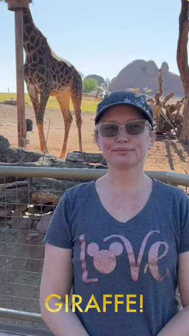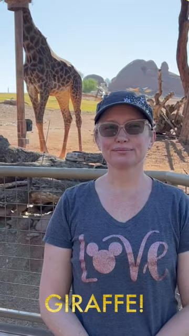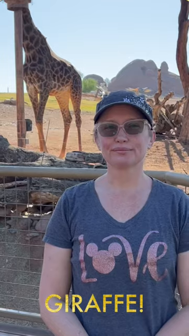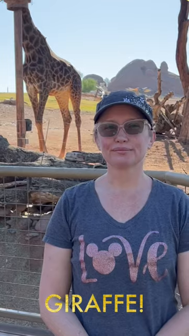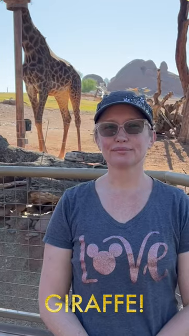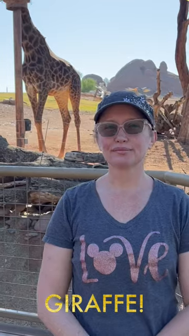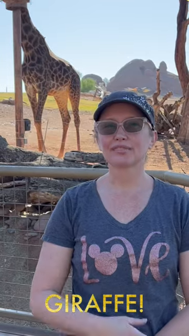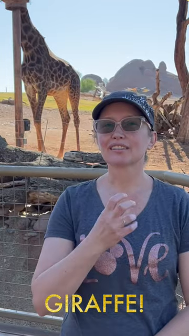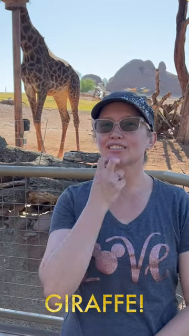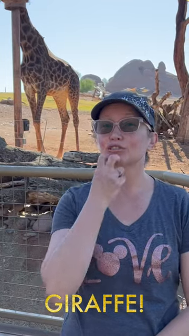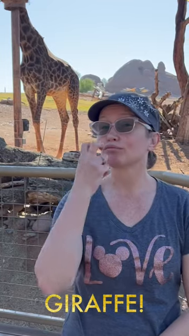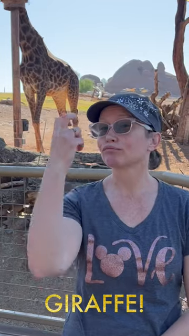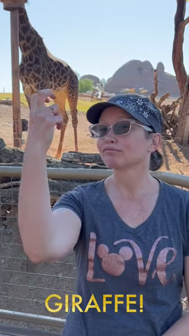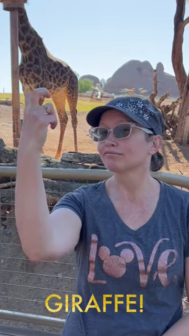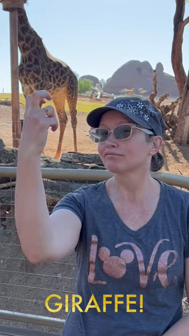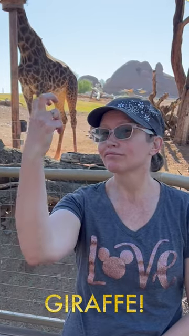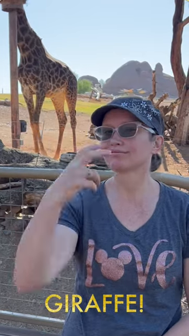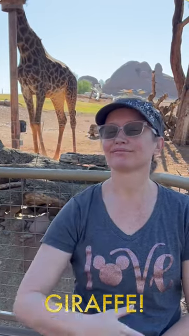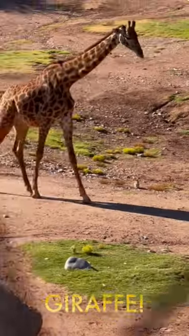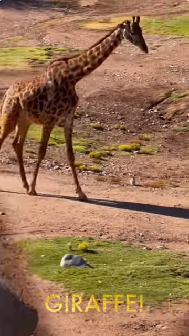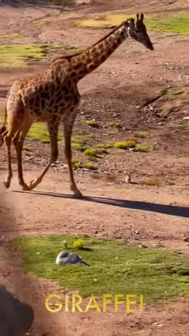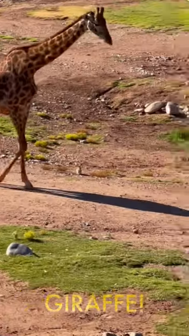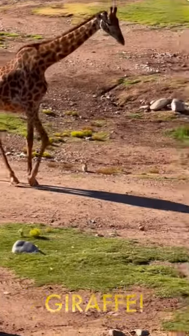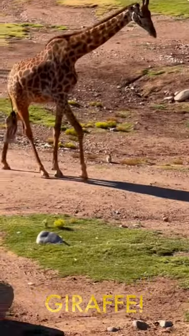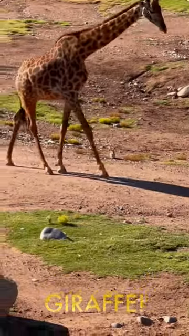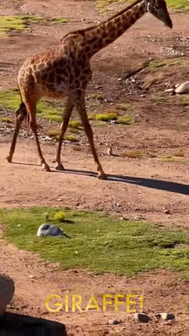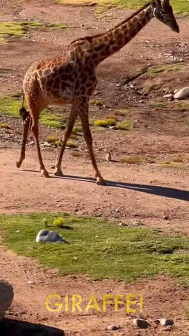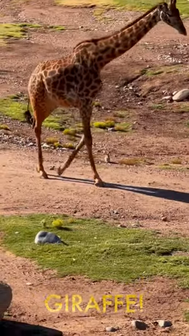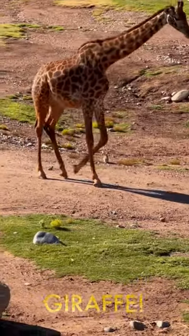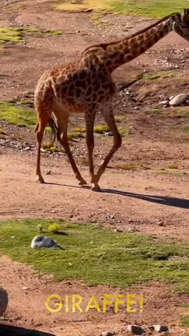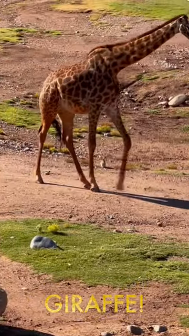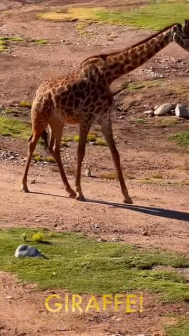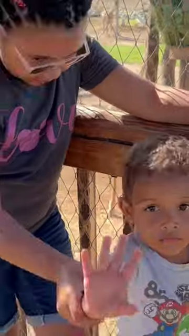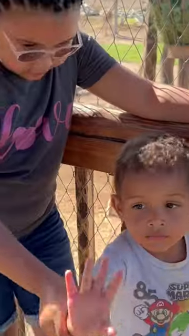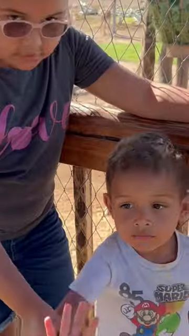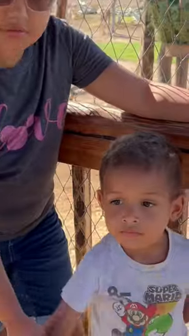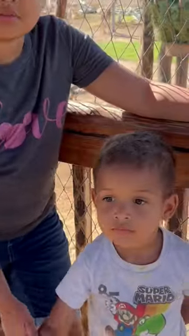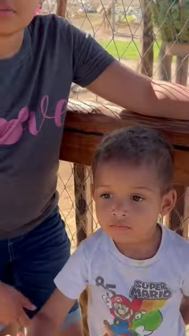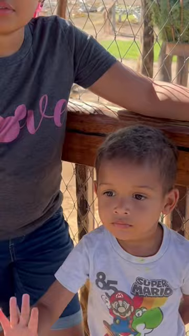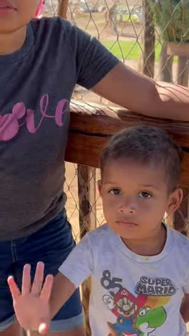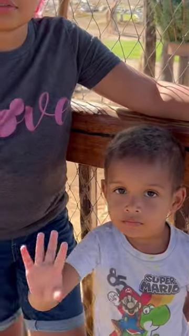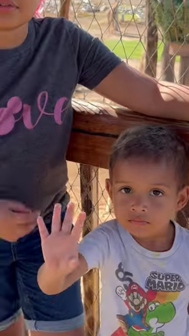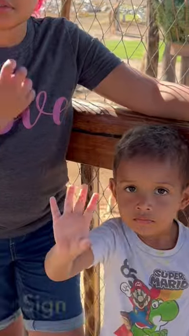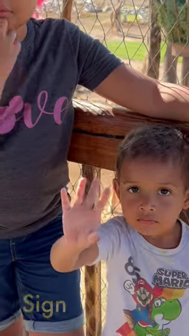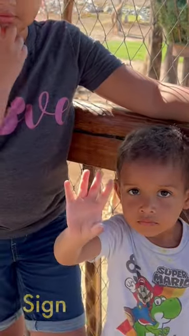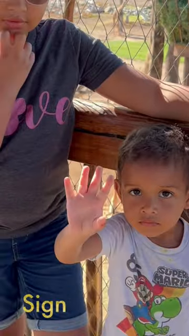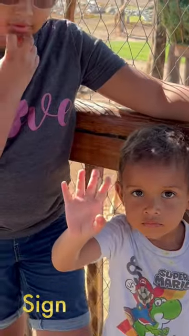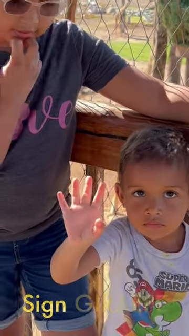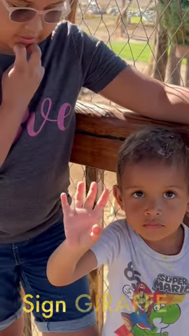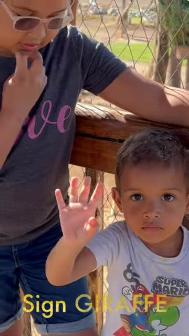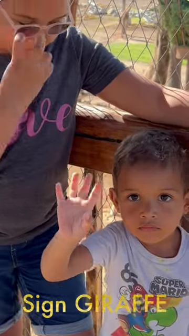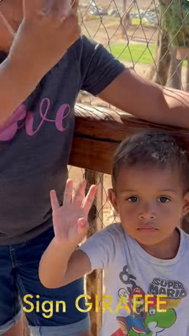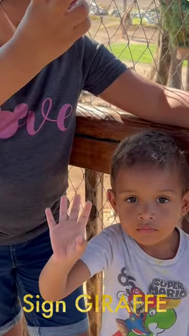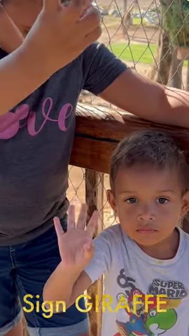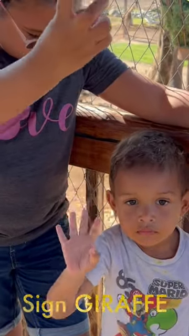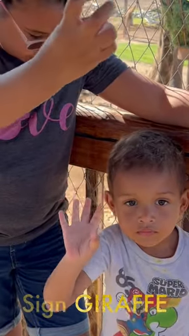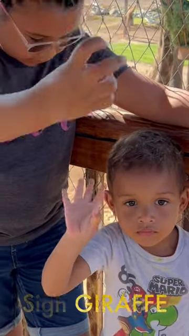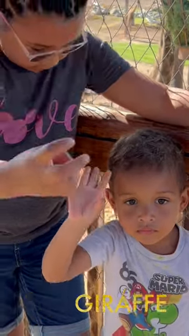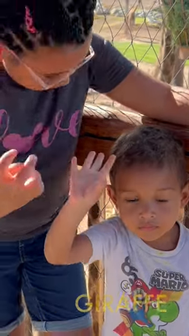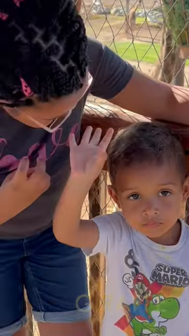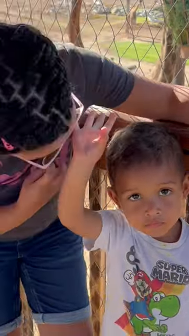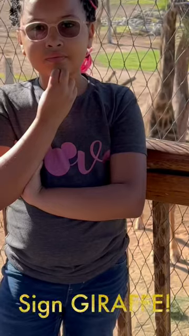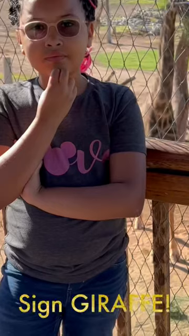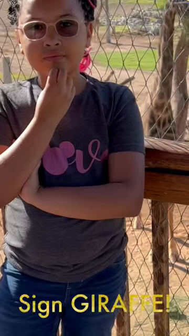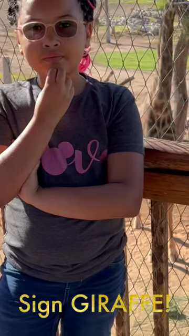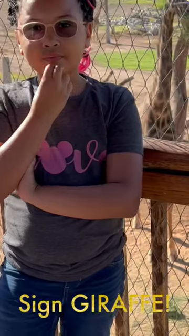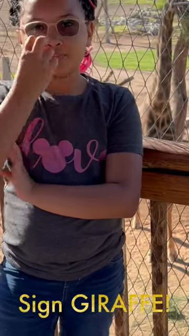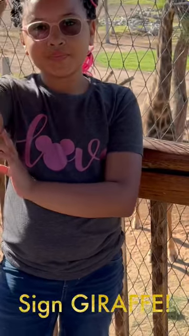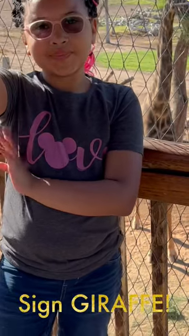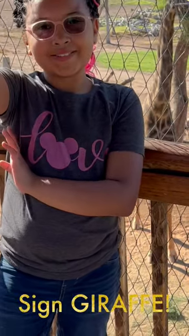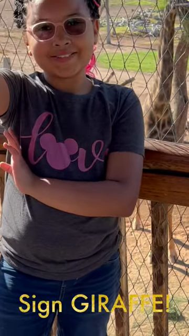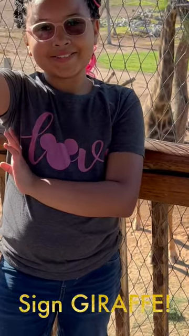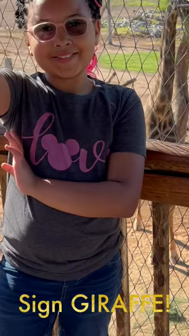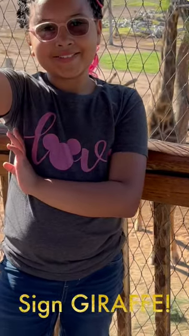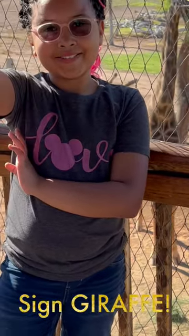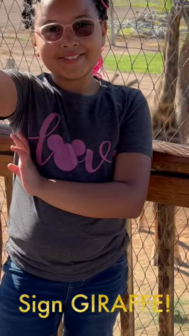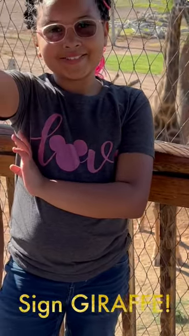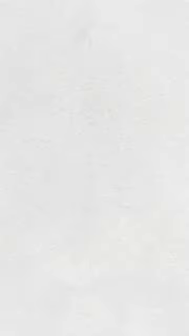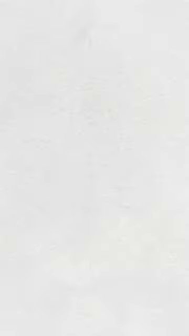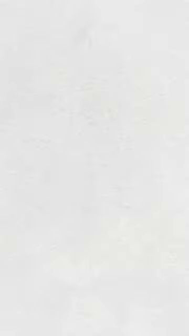Giraffe